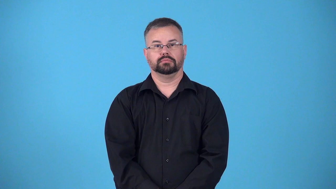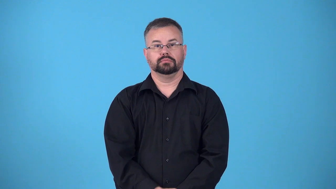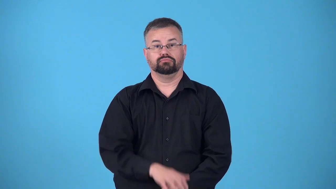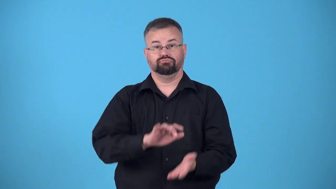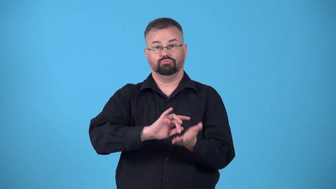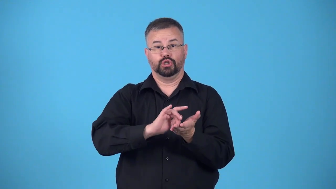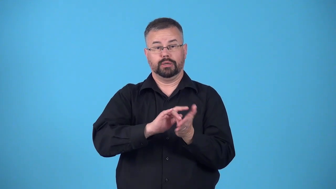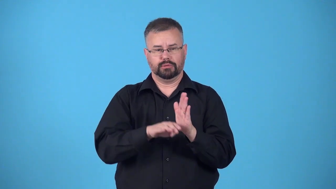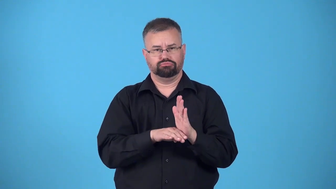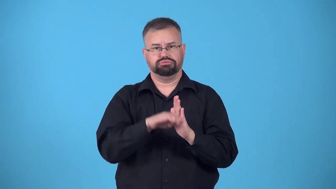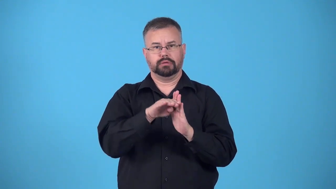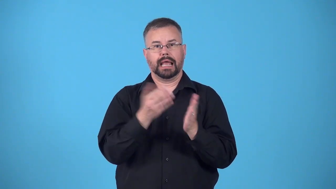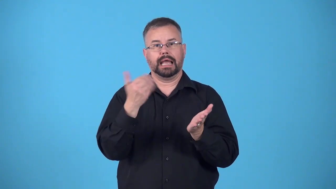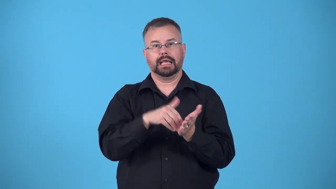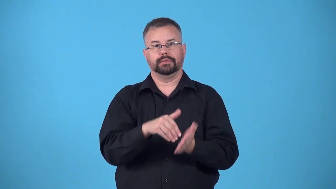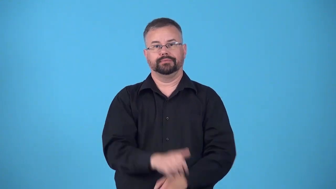refill prescription